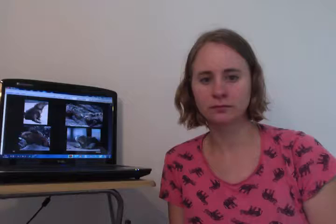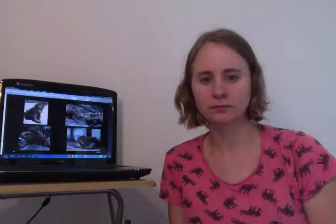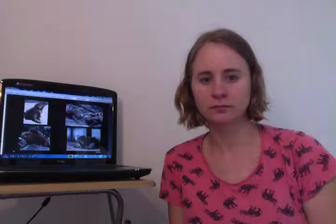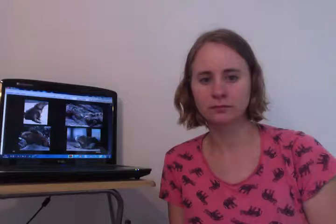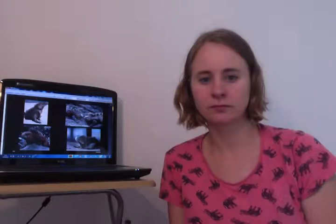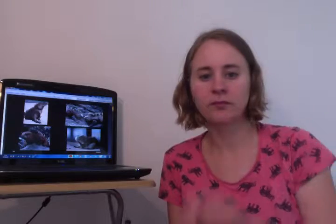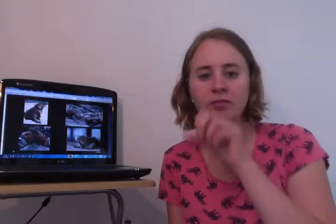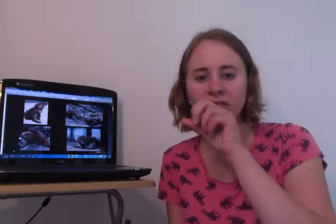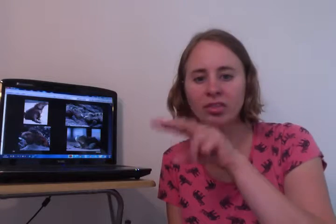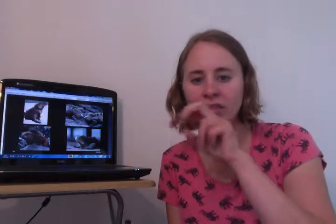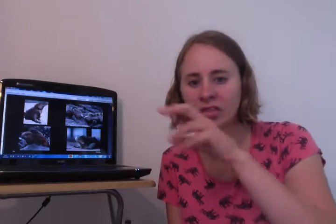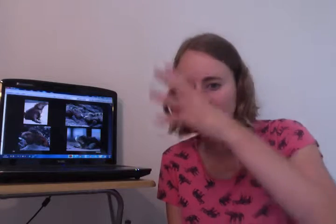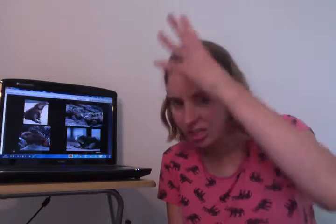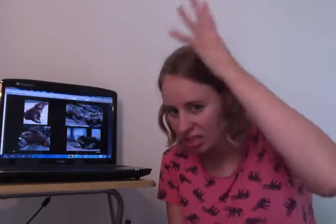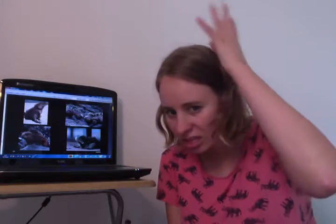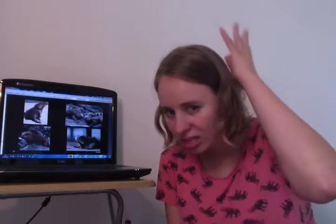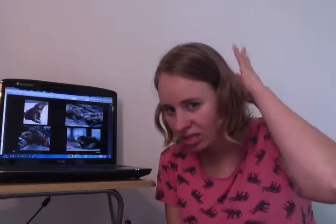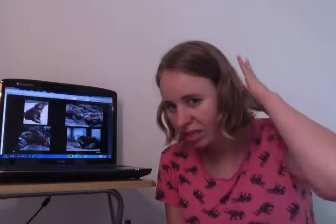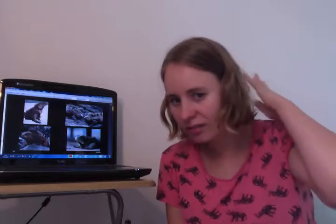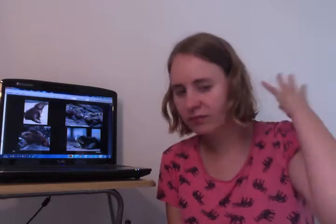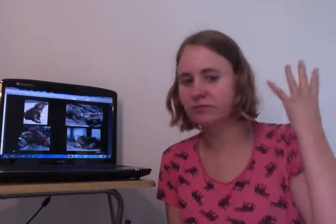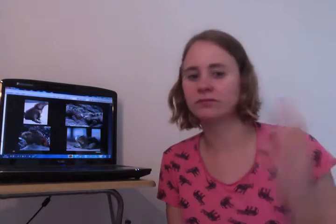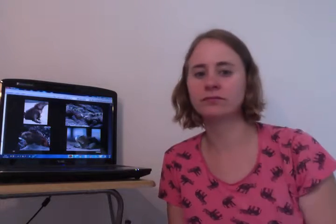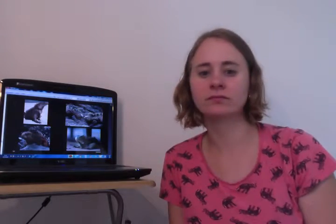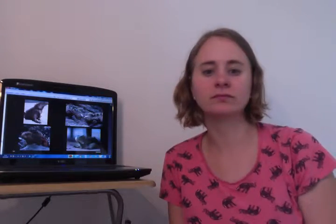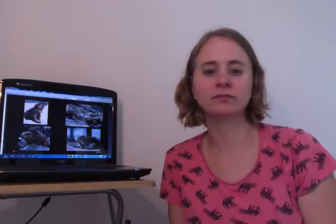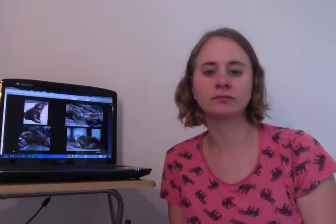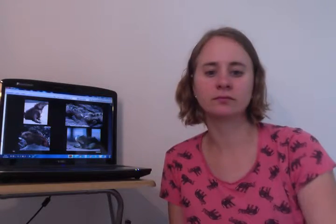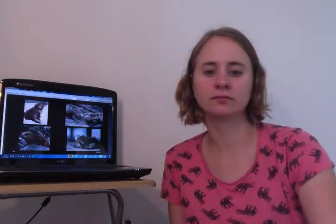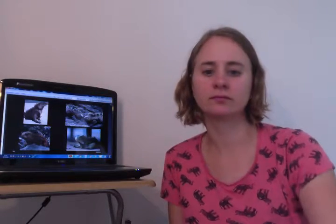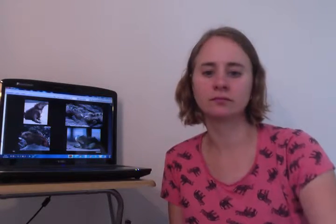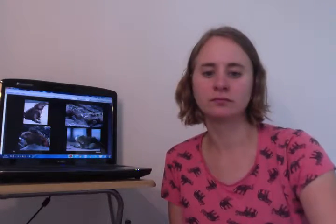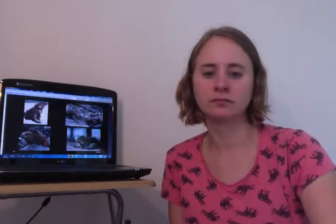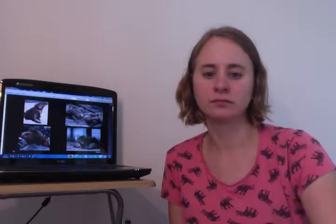iguana